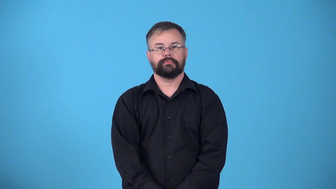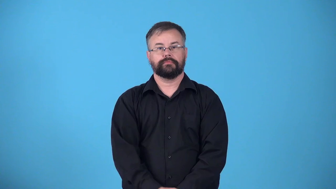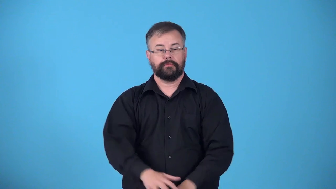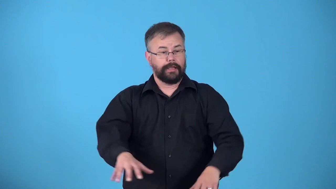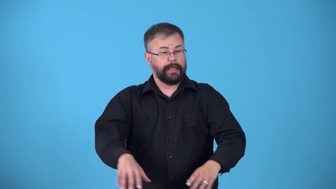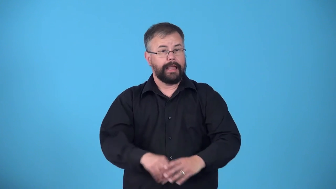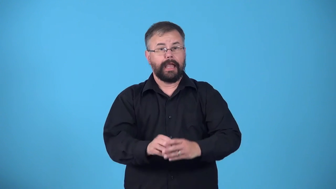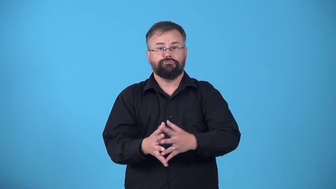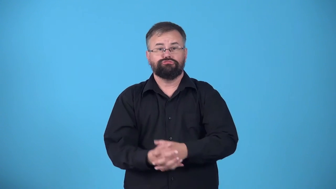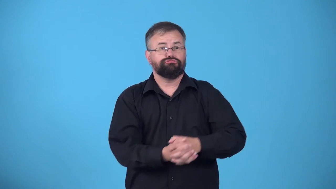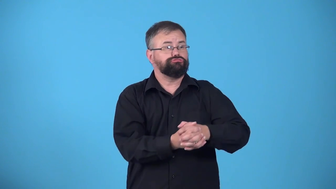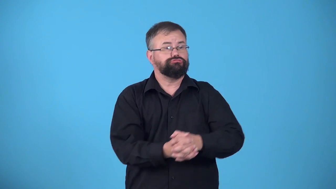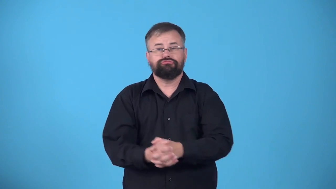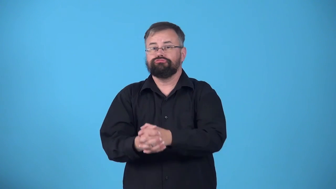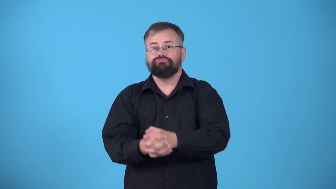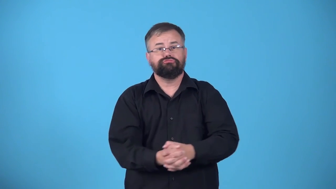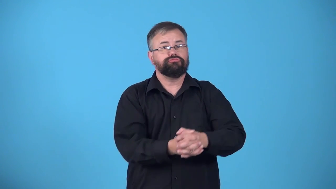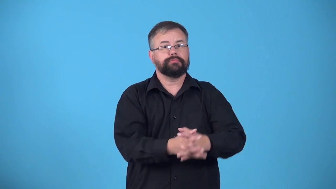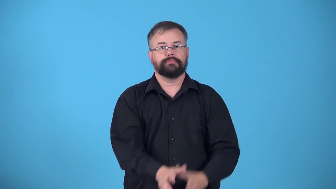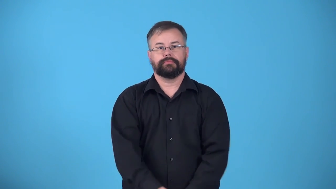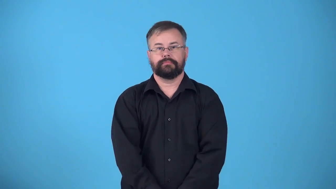hand in hand